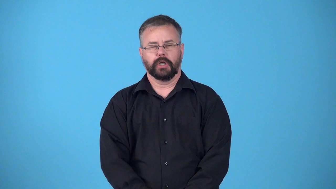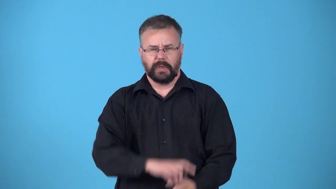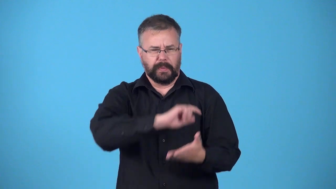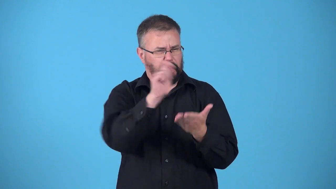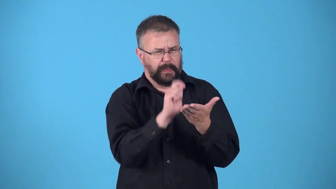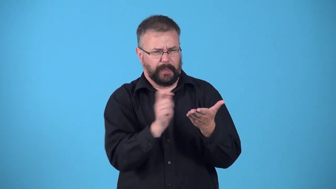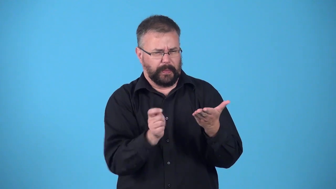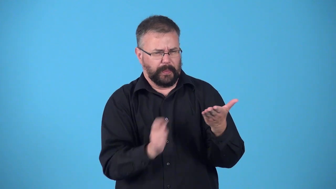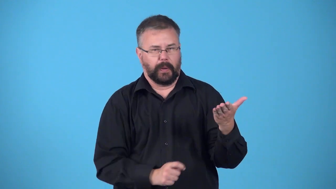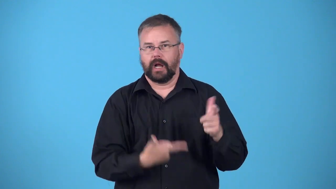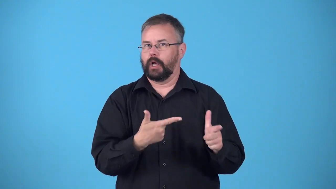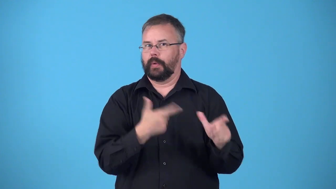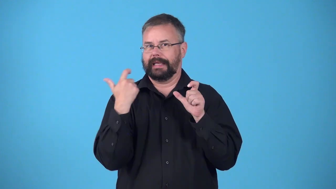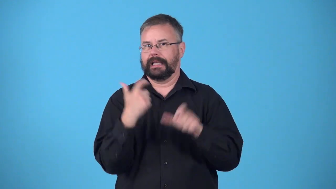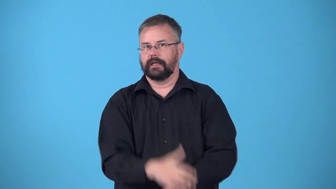dash off